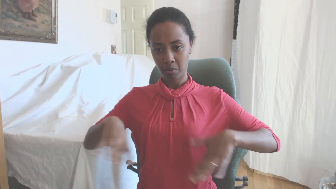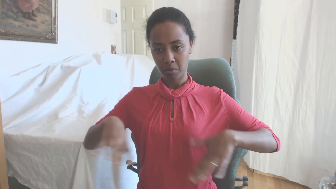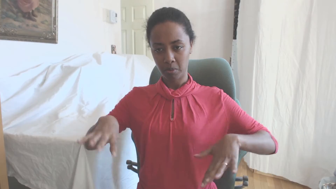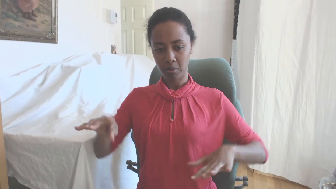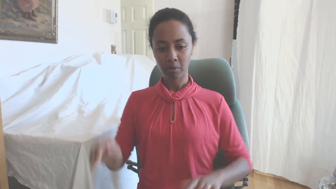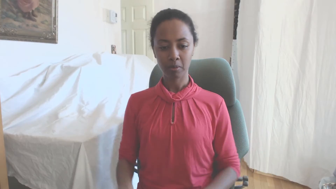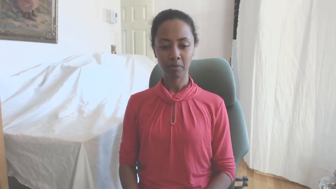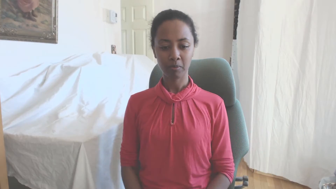clothing